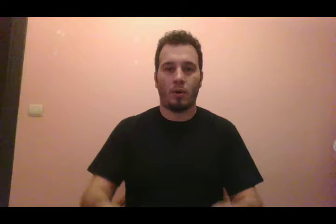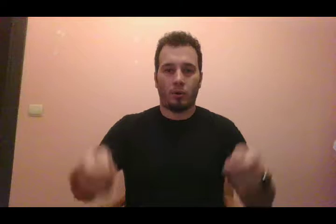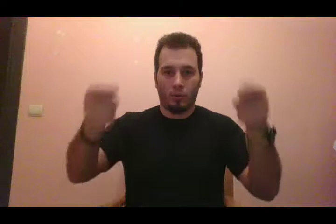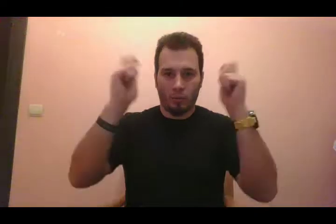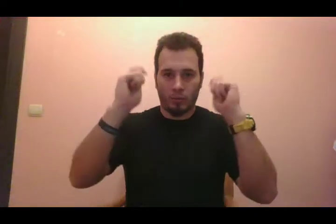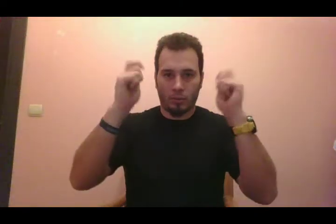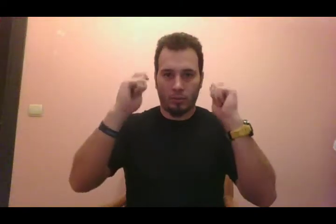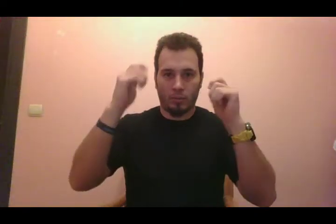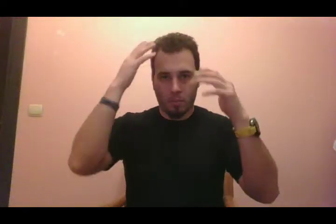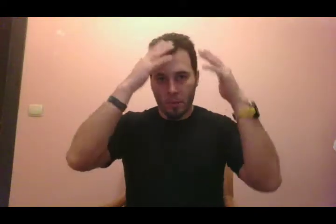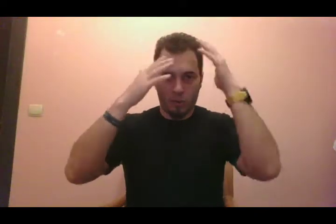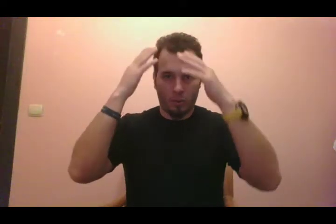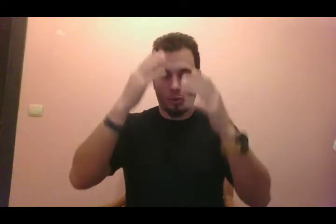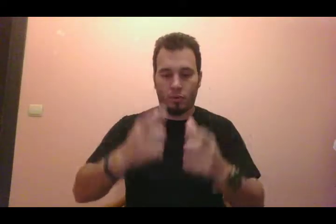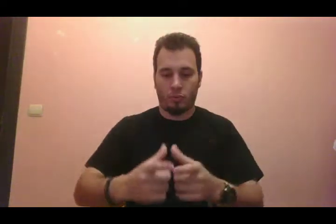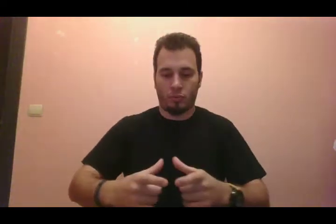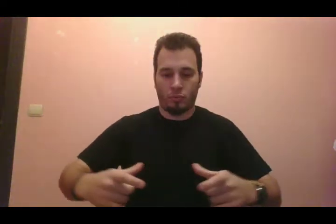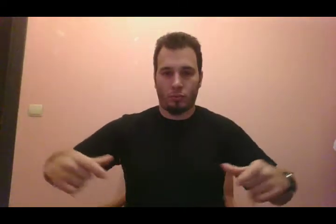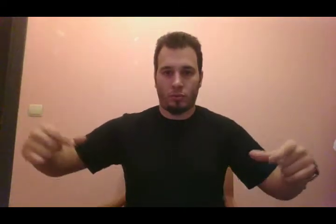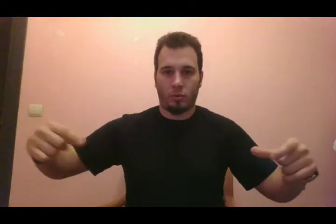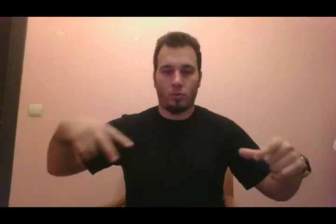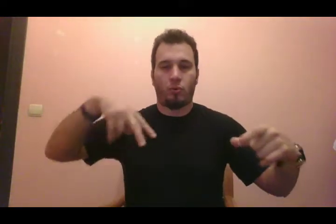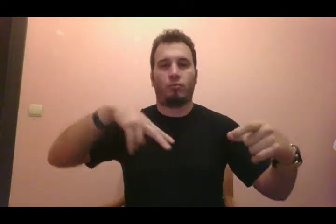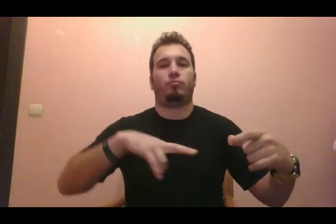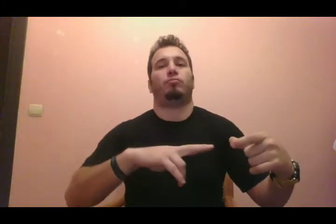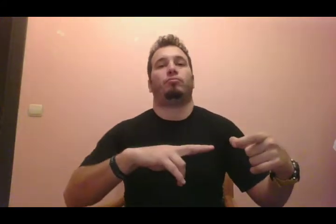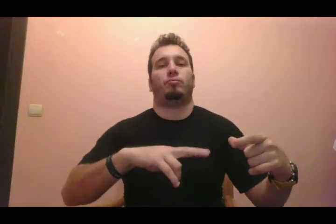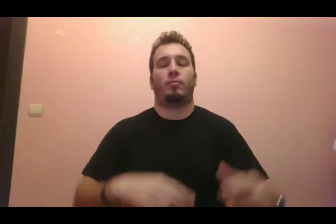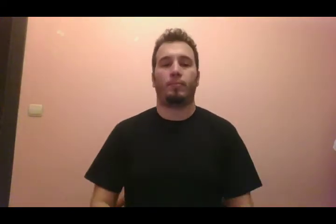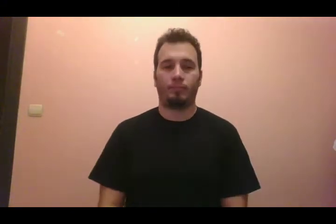bathtub